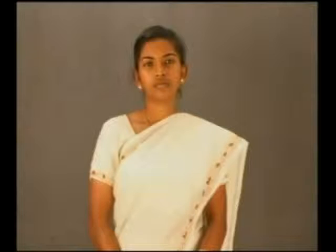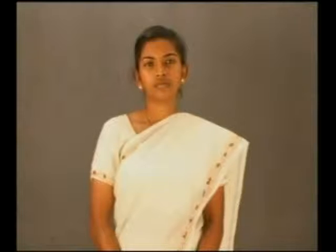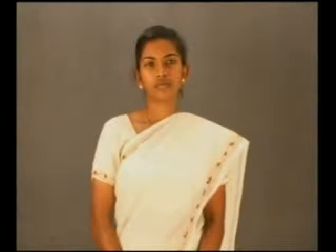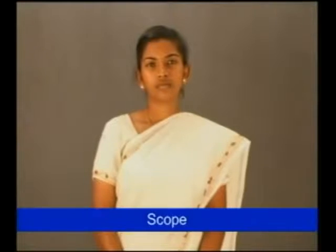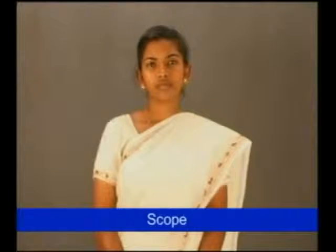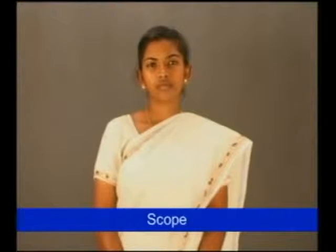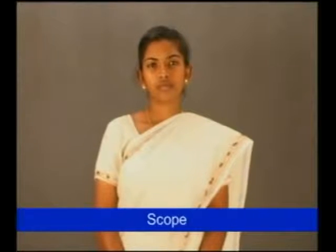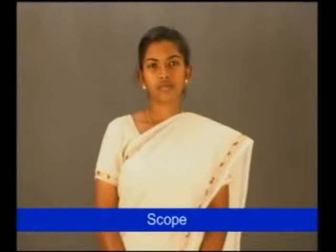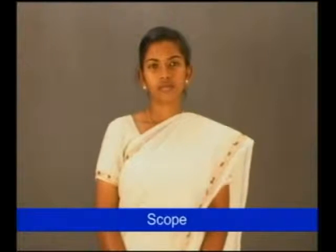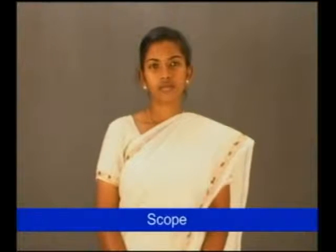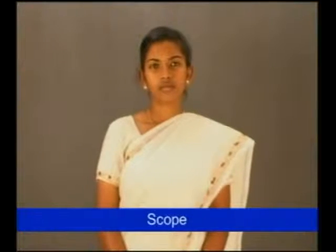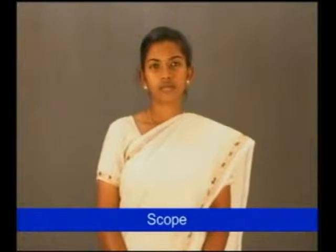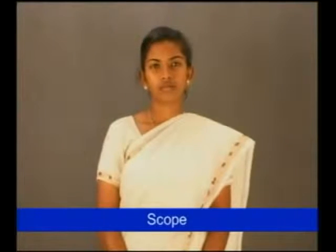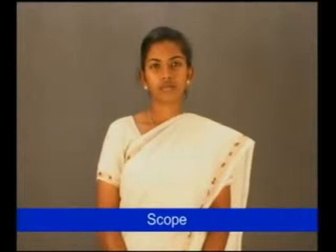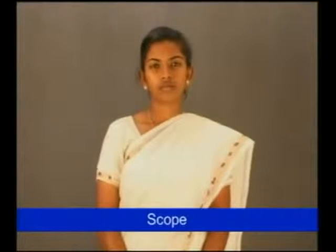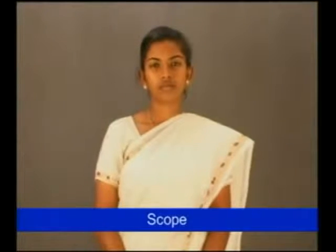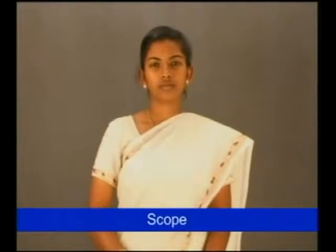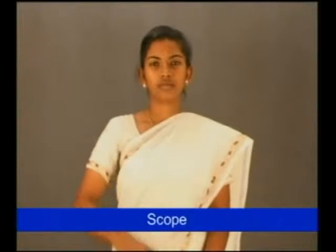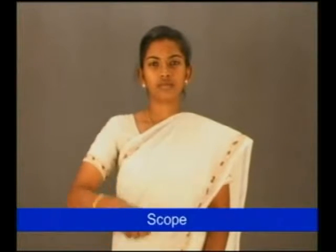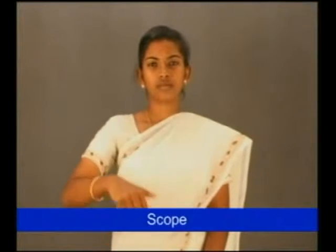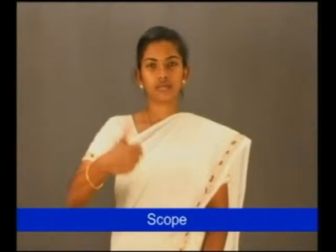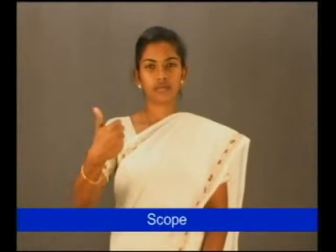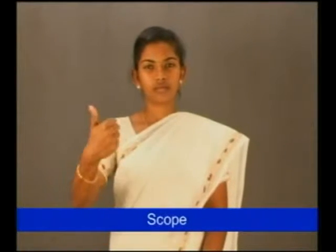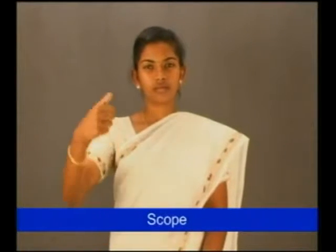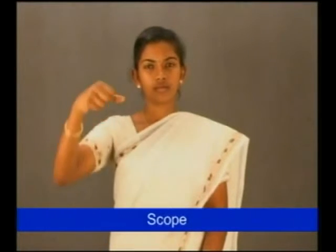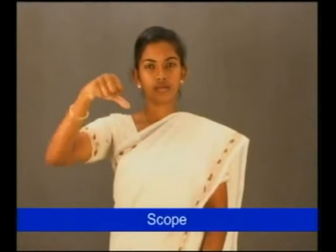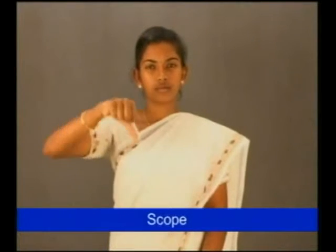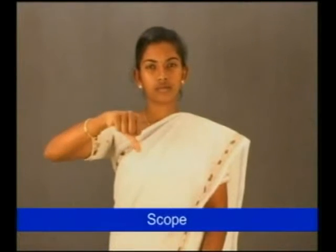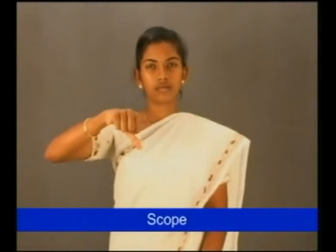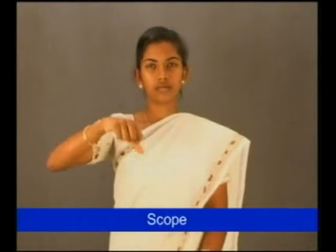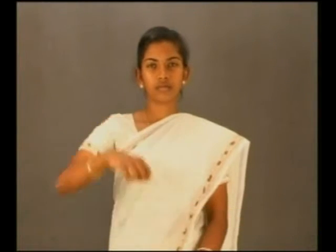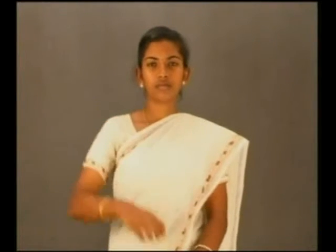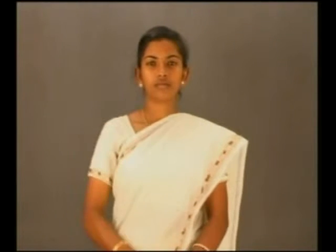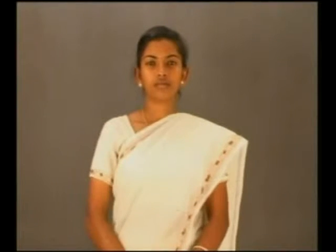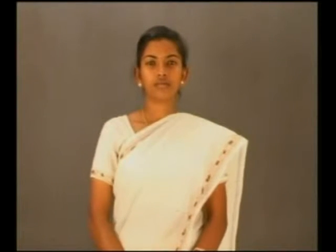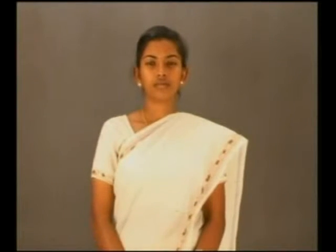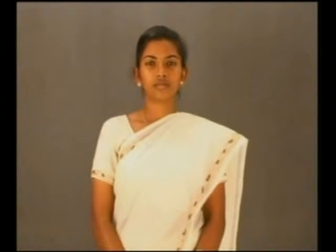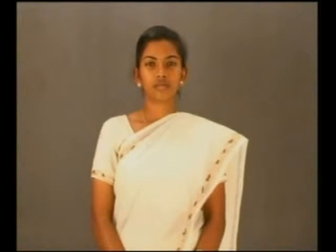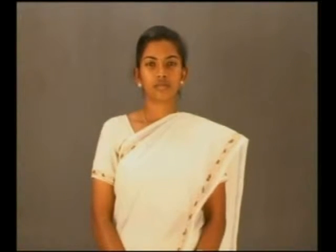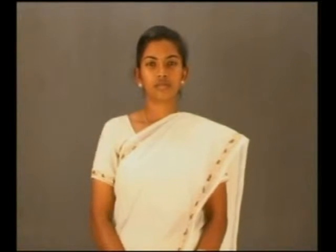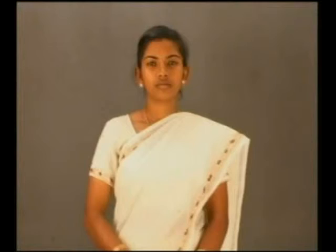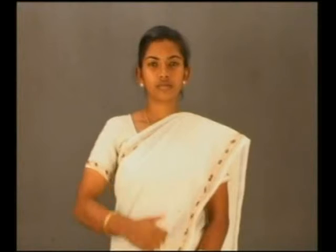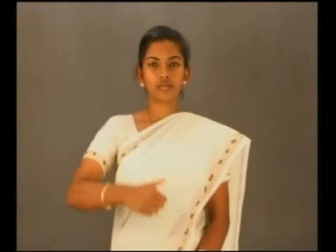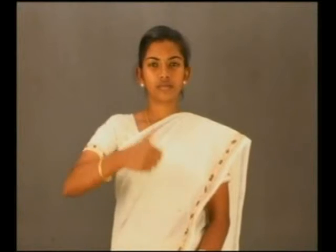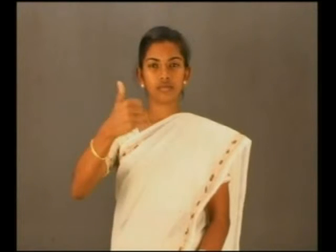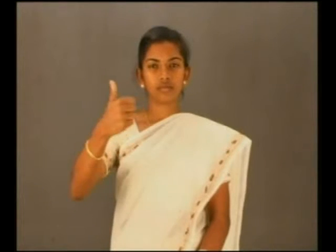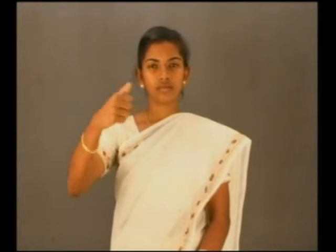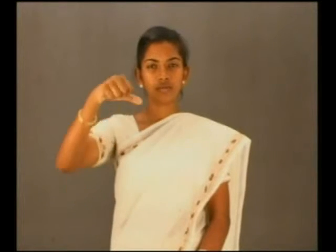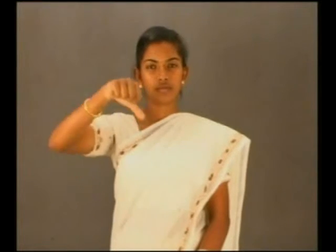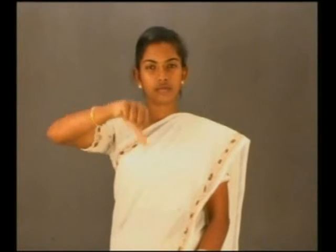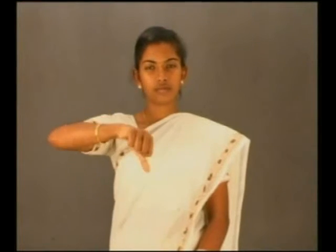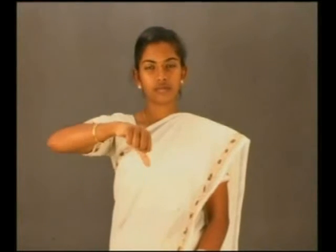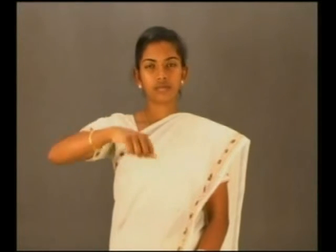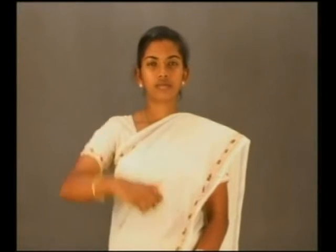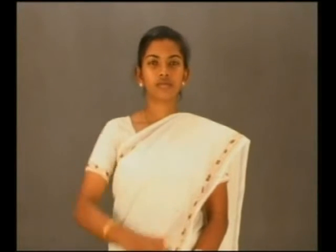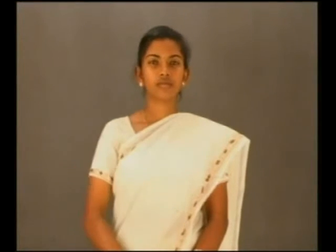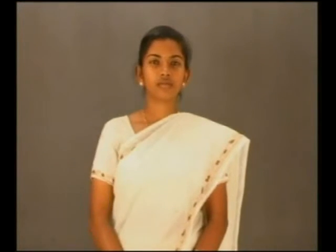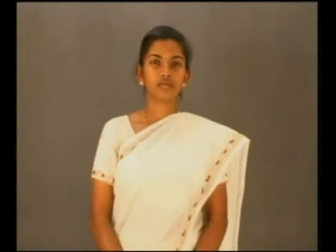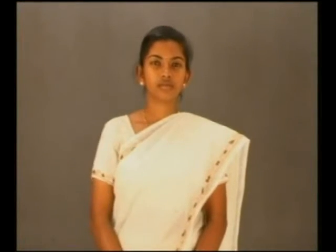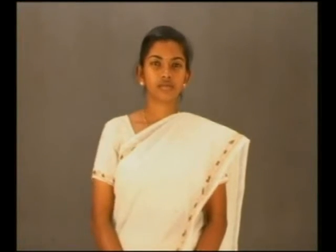Scope